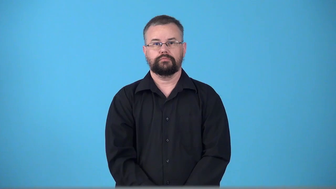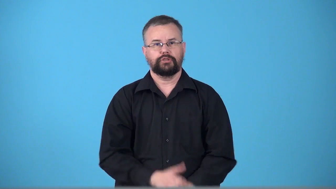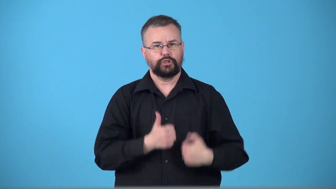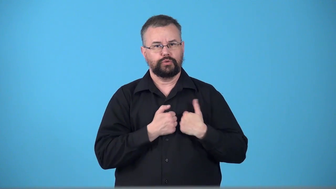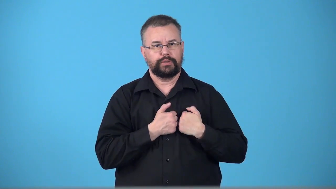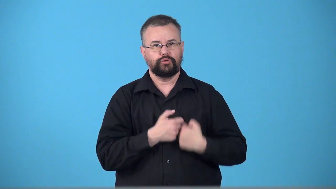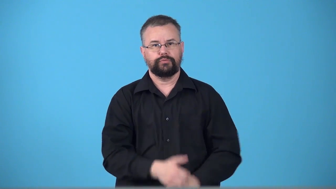truelove